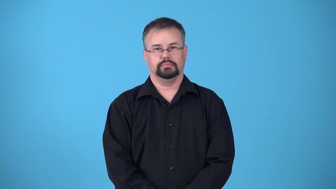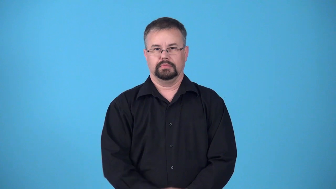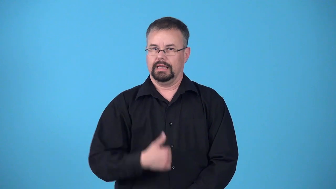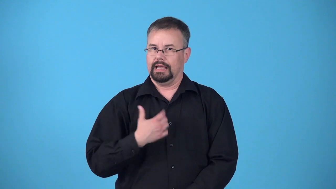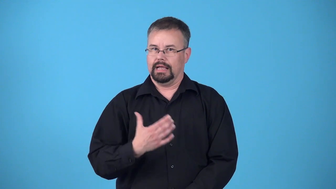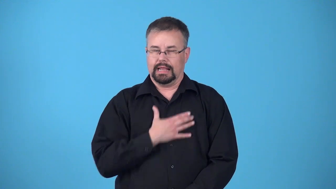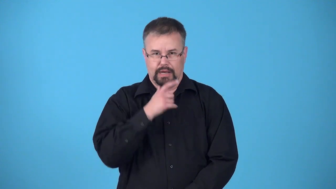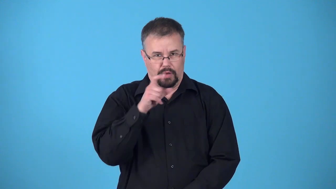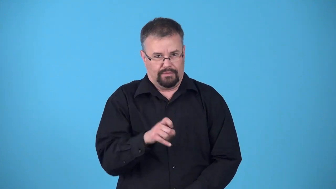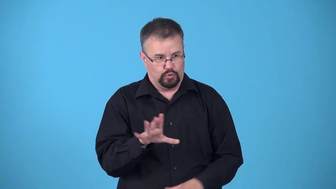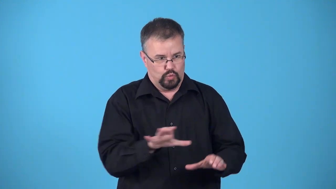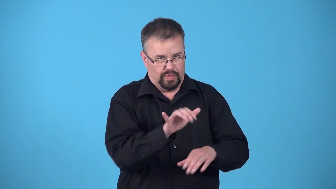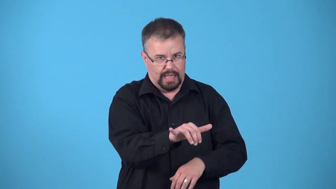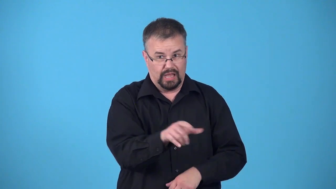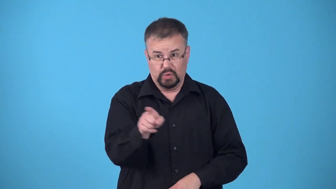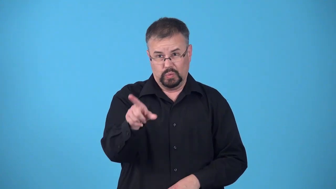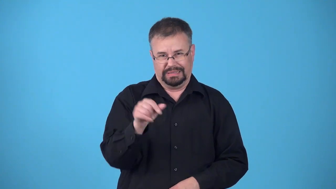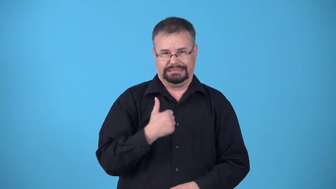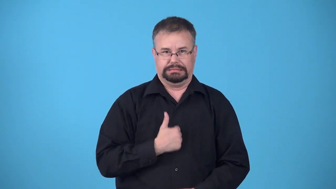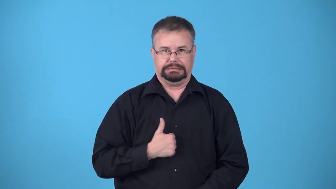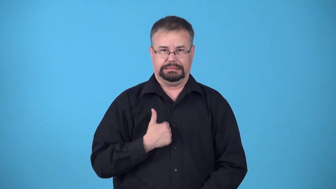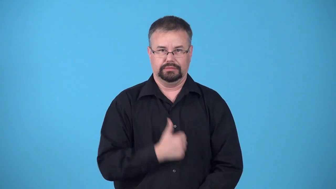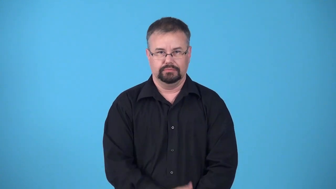rather, better you than me